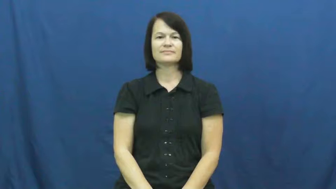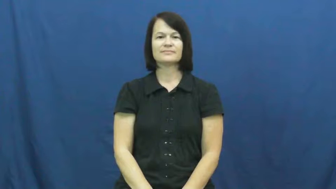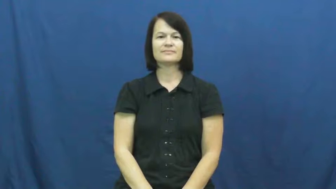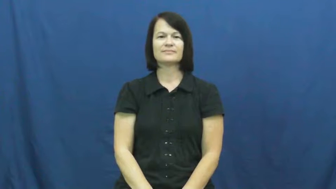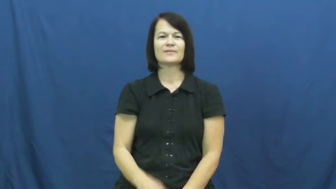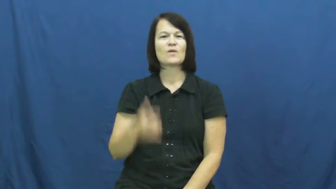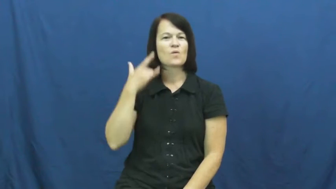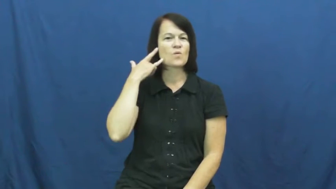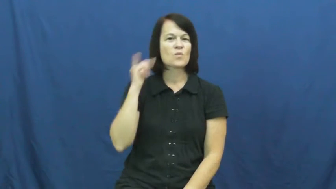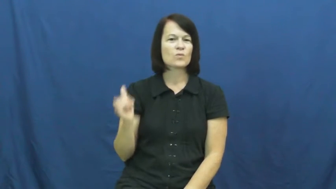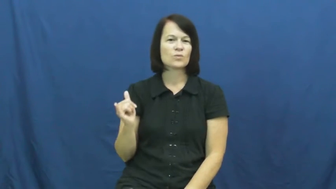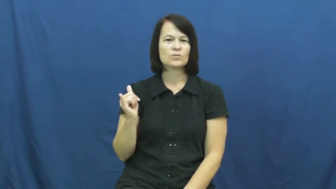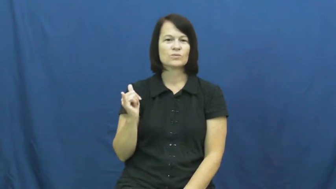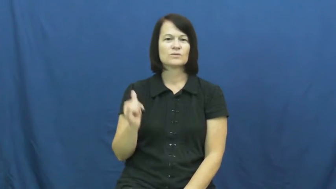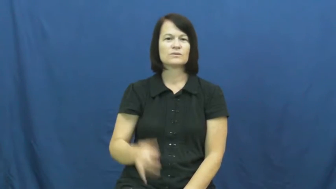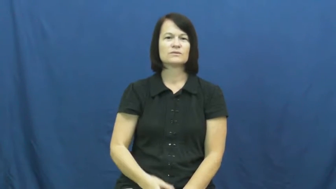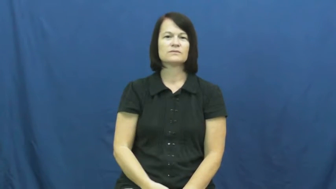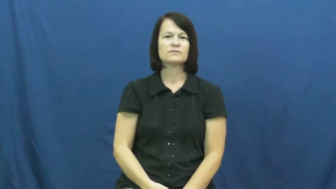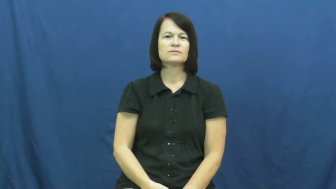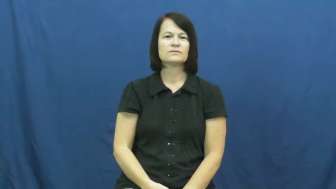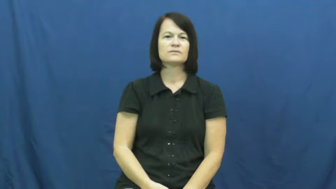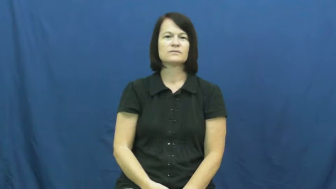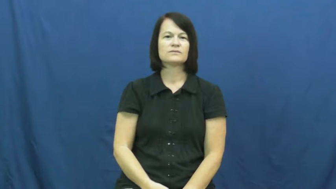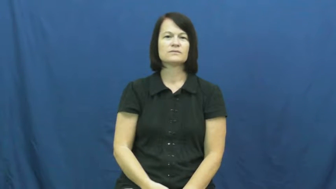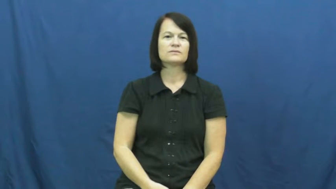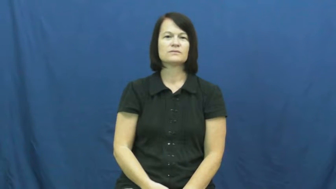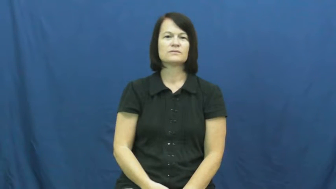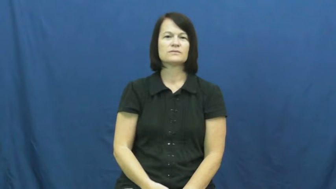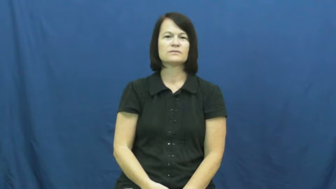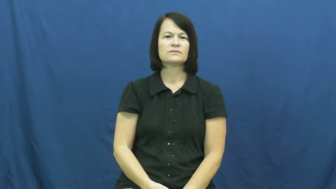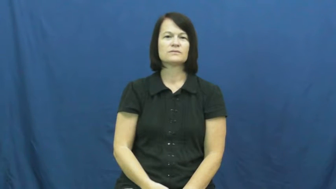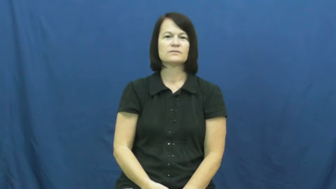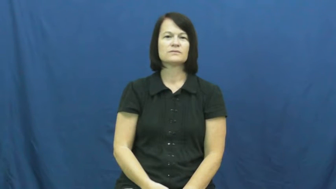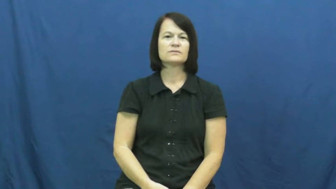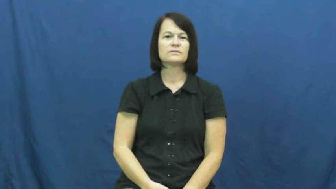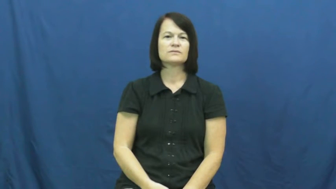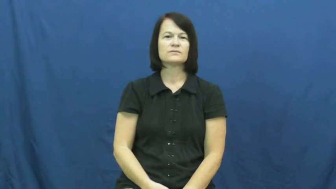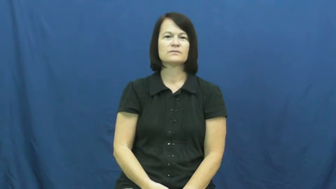gold